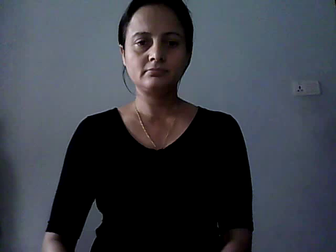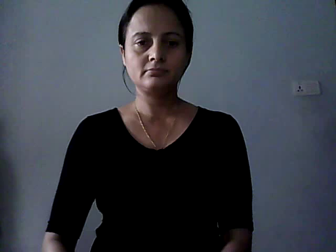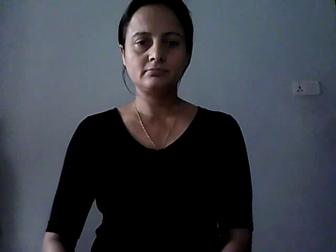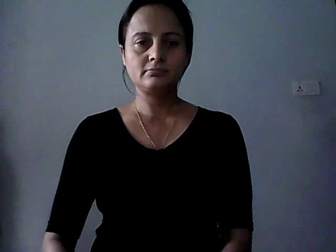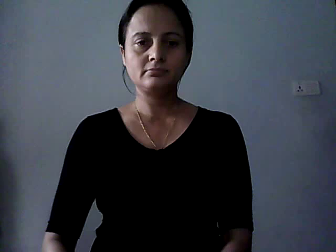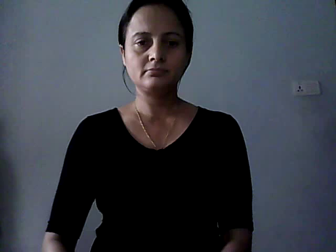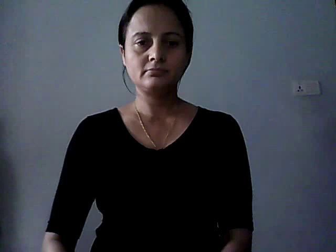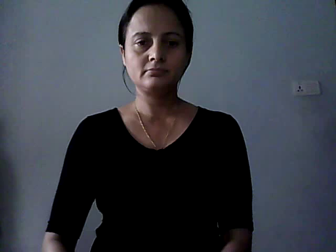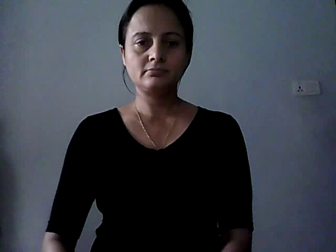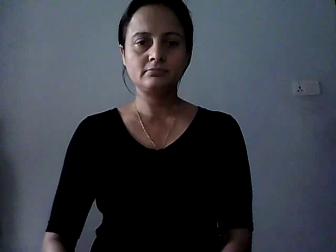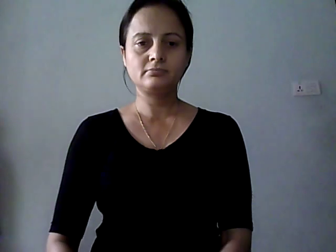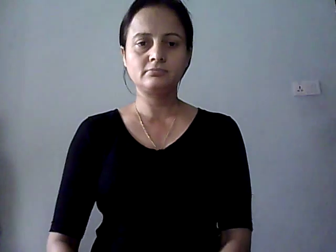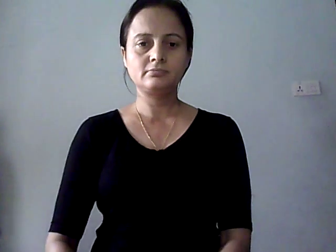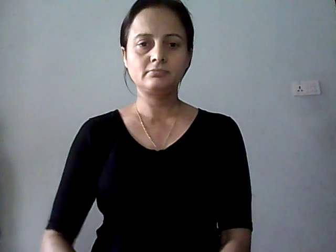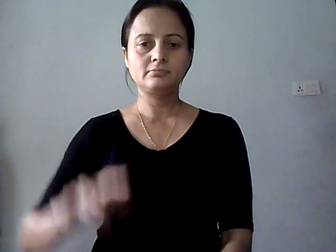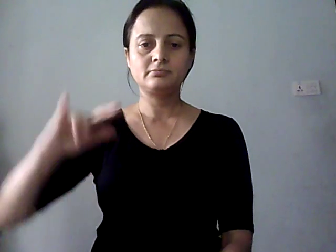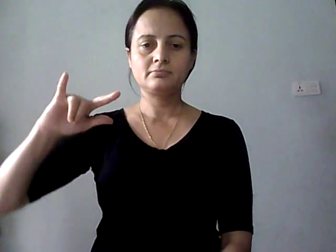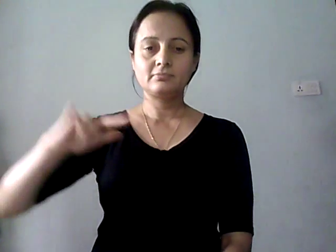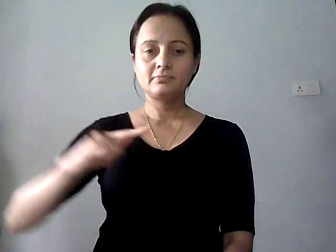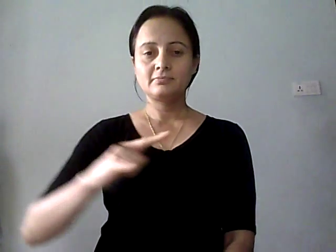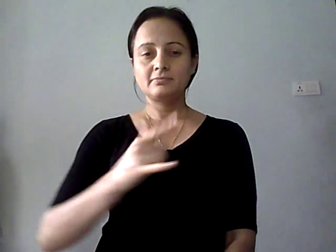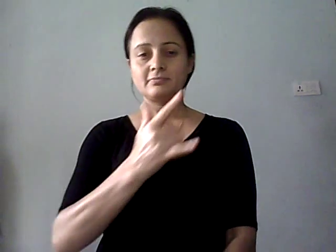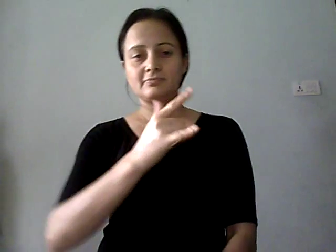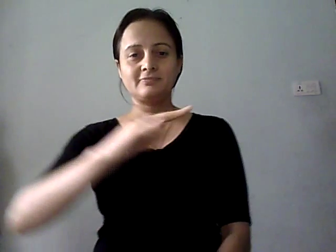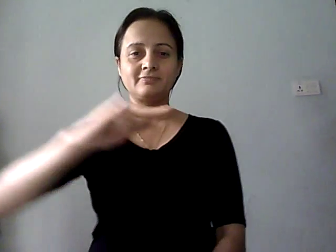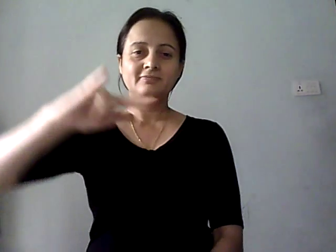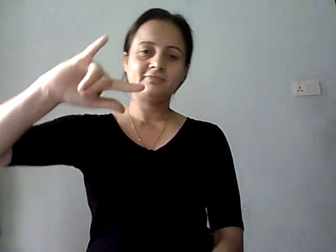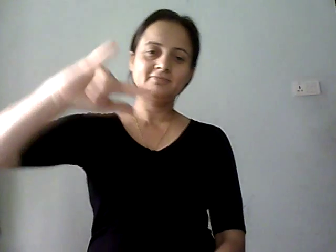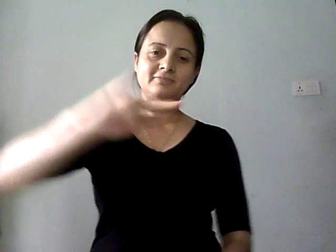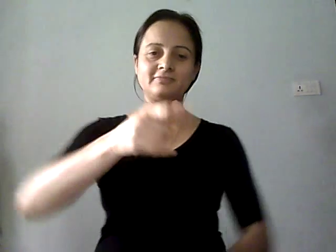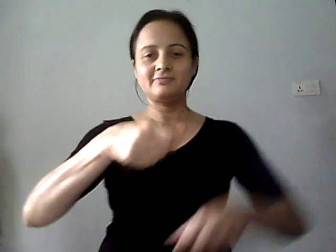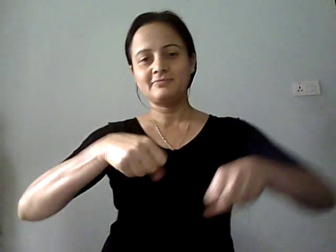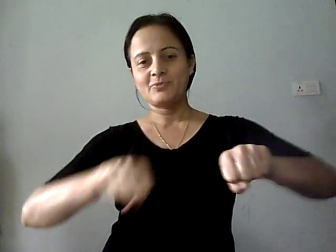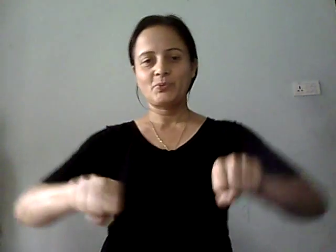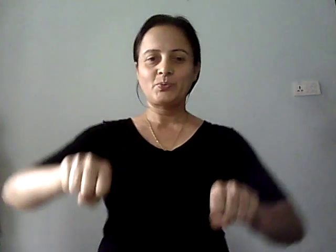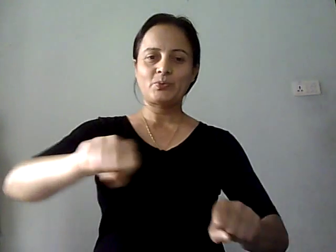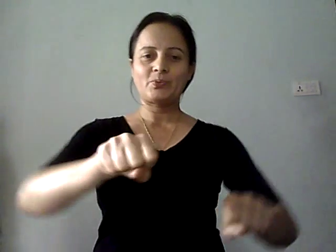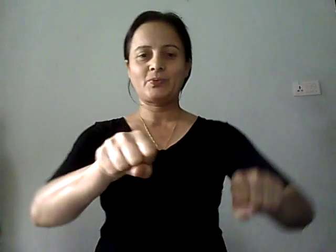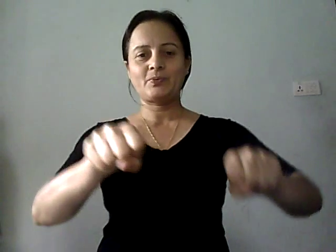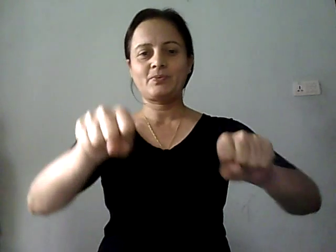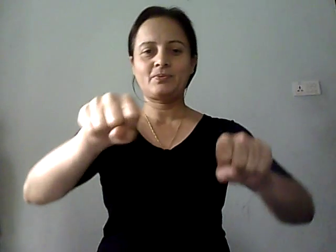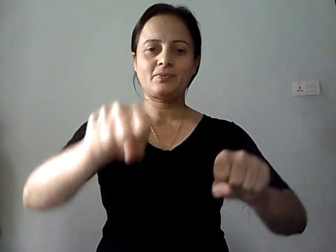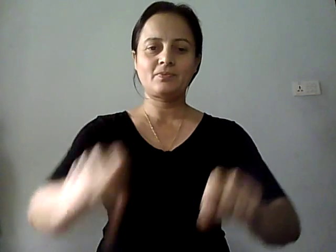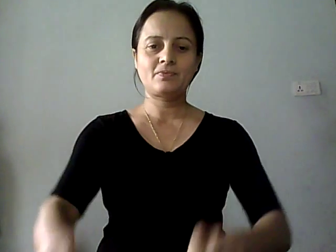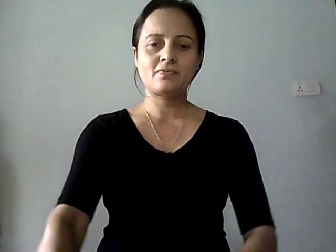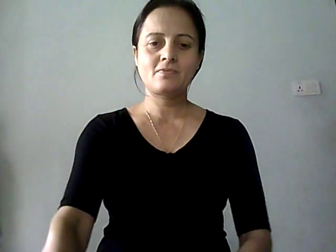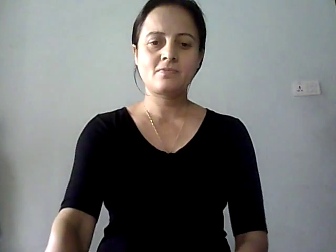hanggliding